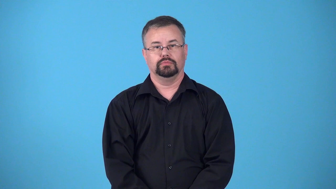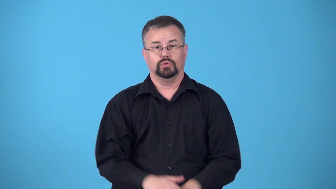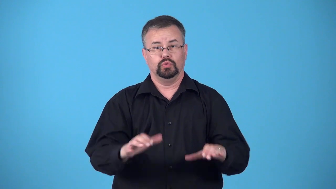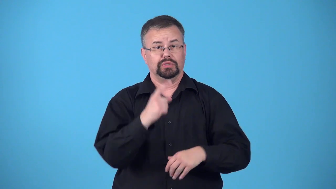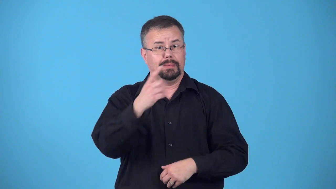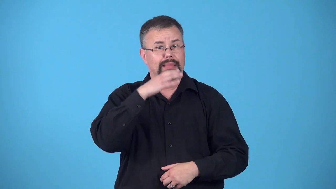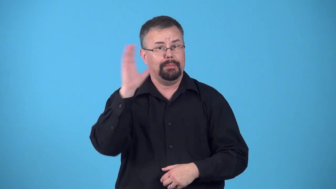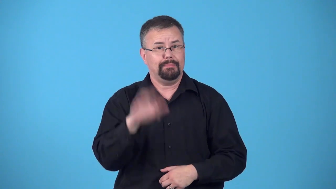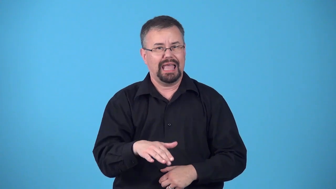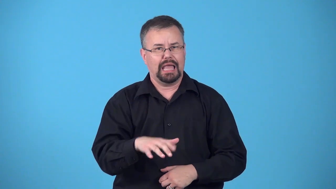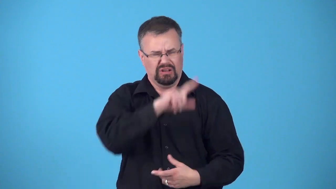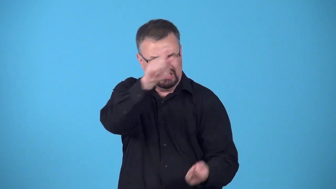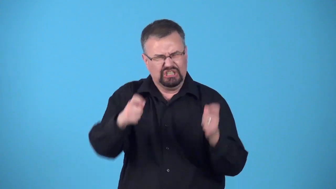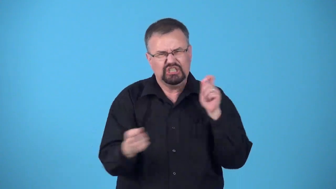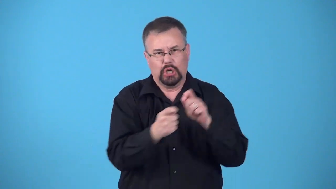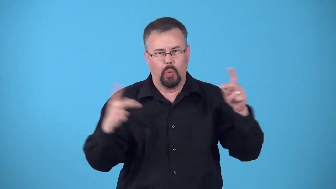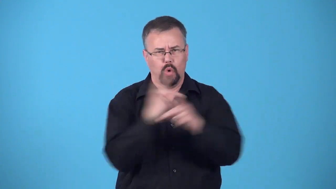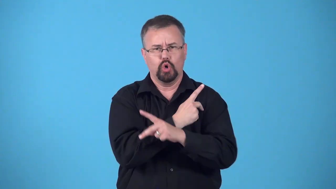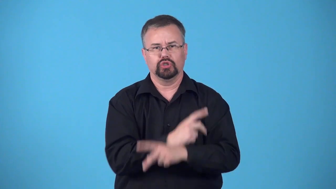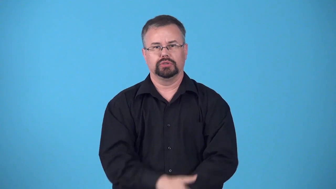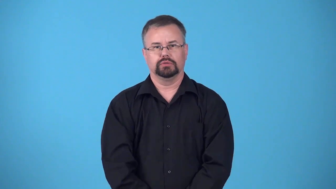payback is a bitch